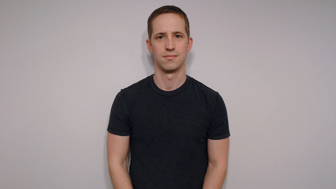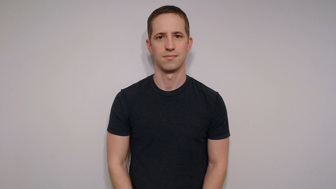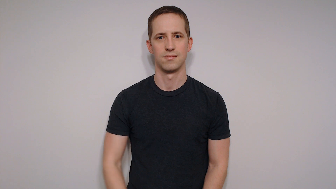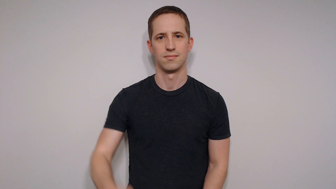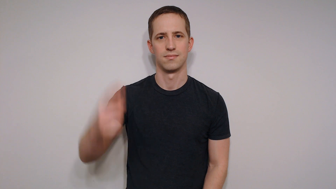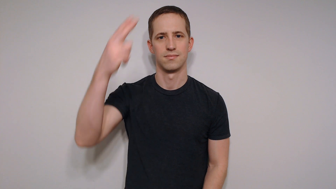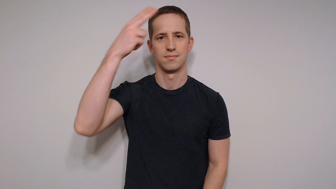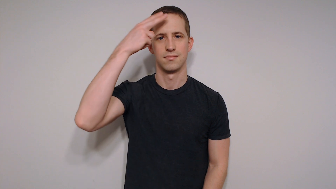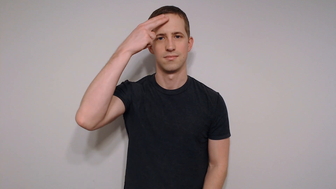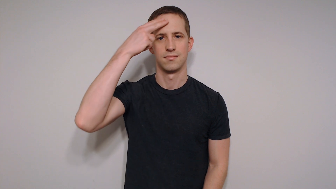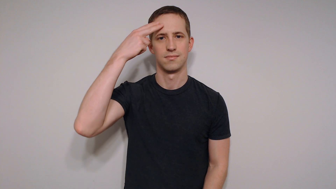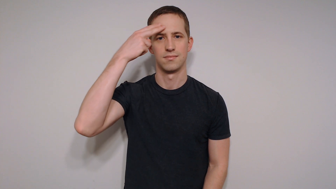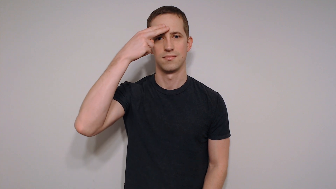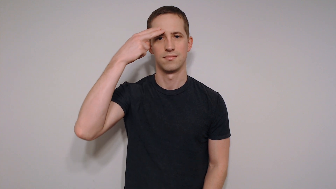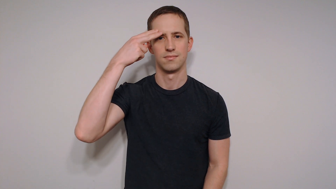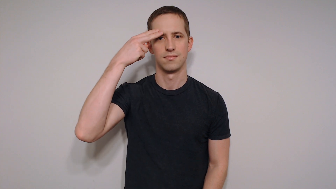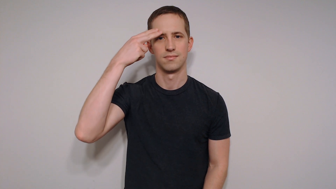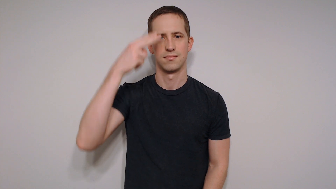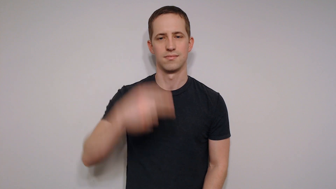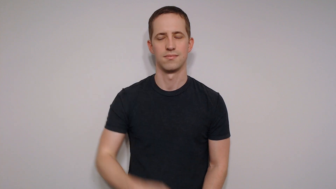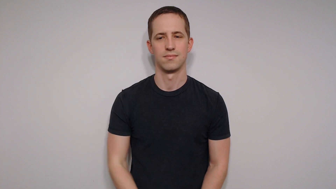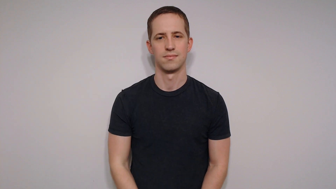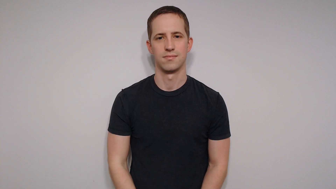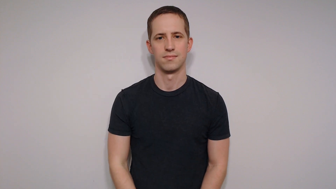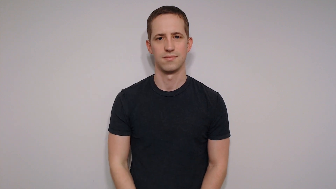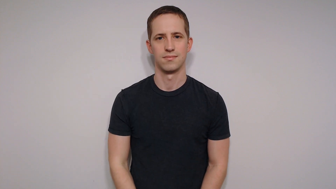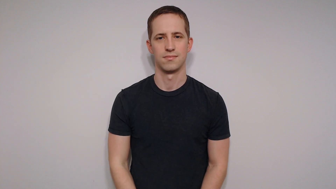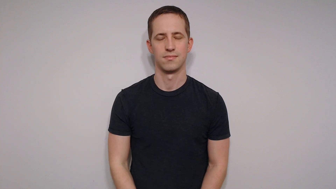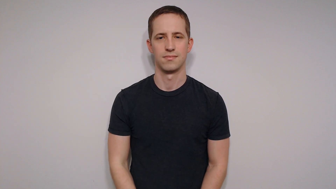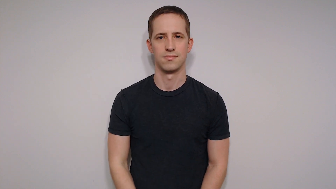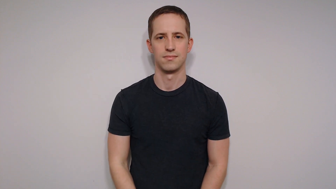Harry Potter